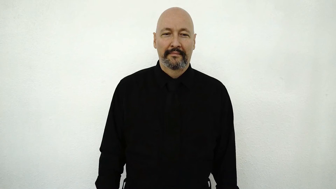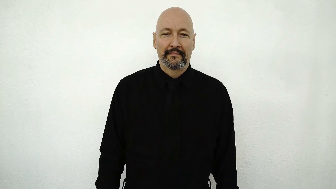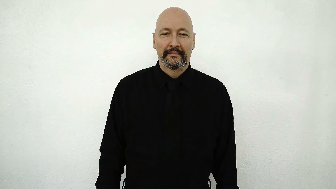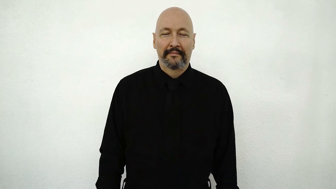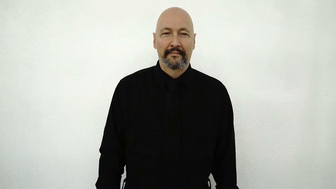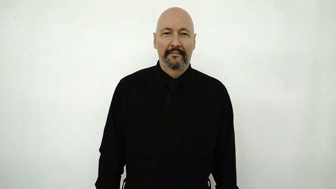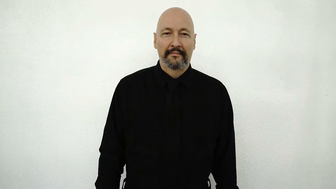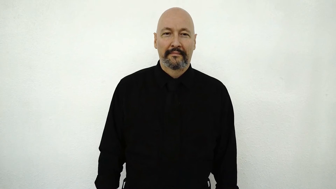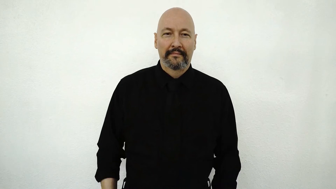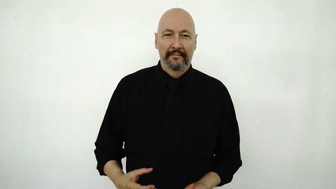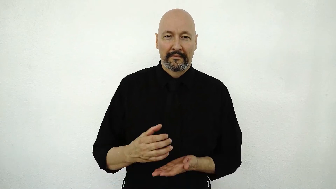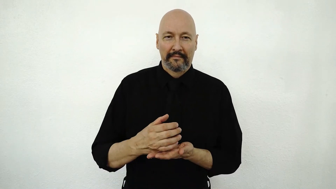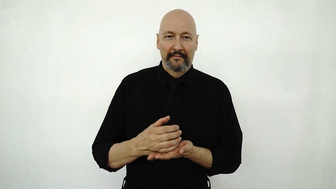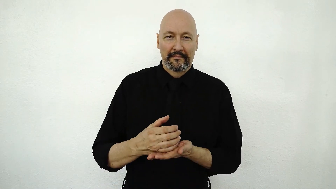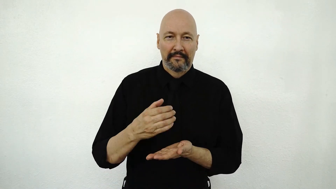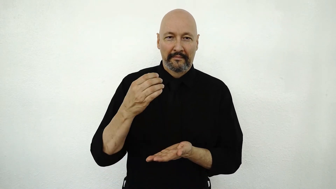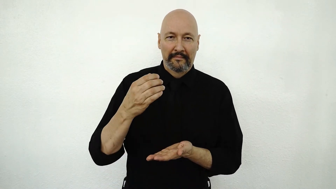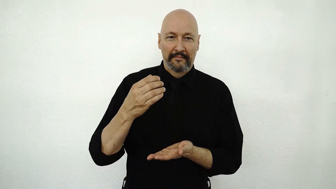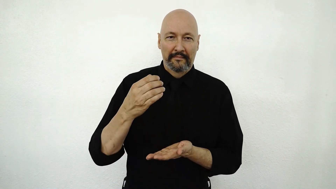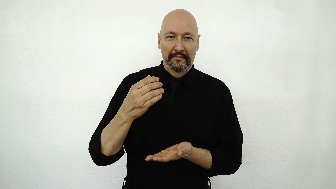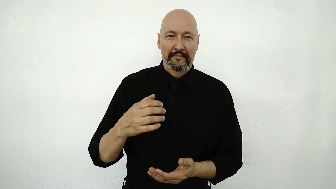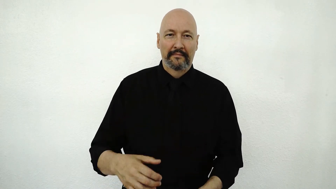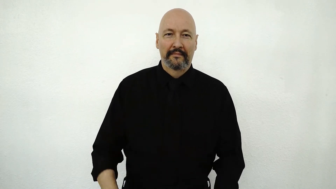BOTTLE